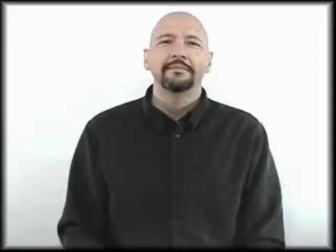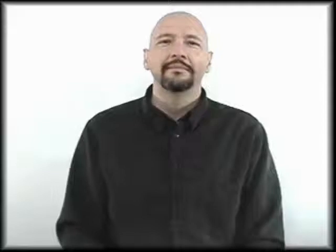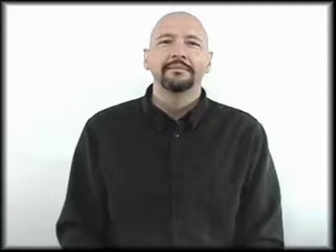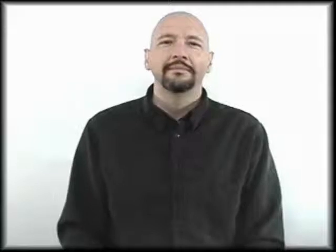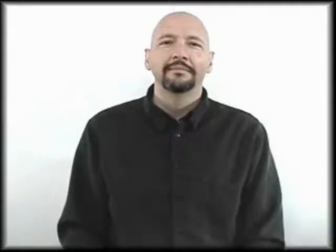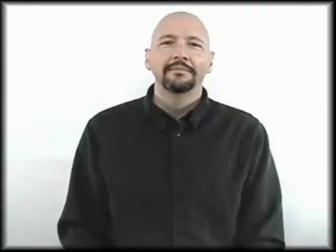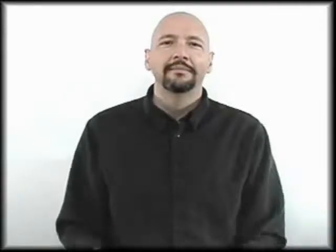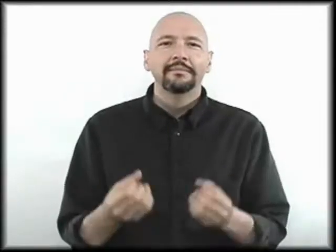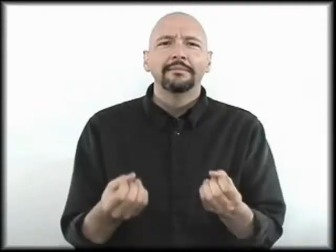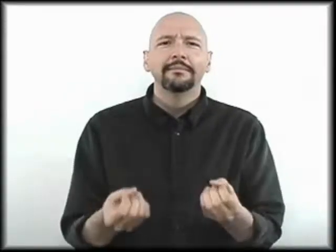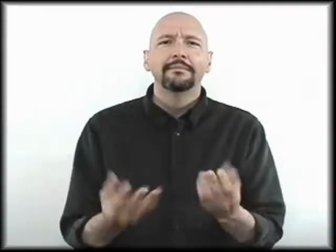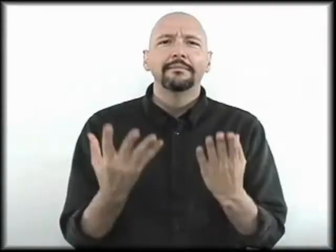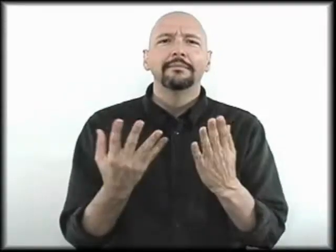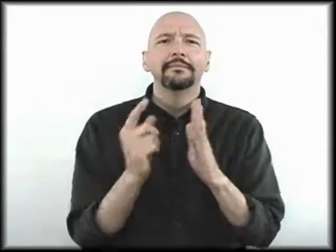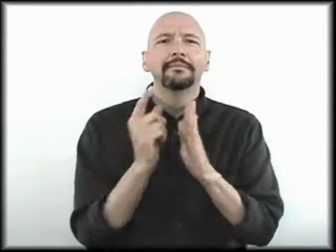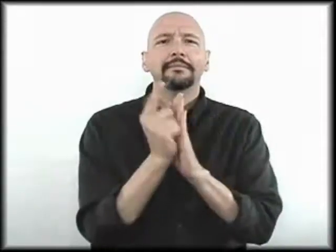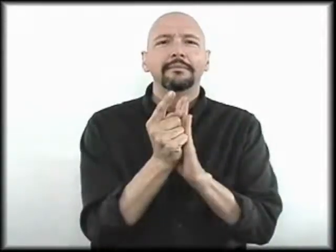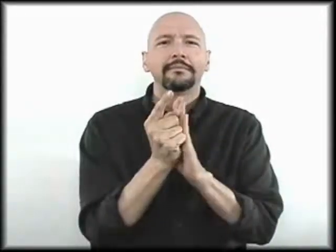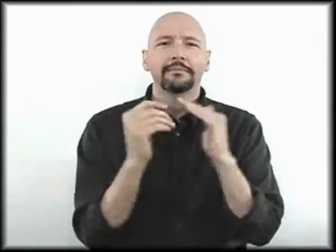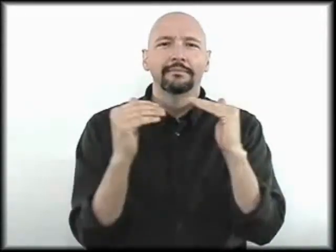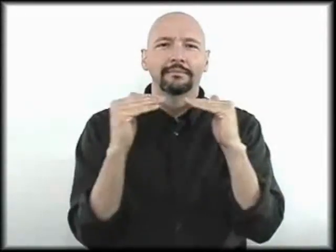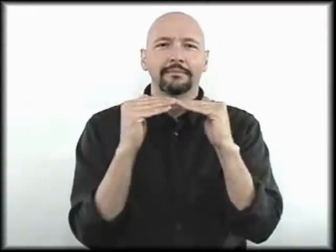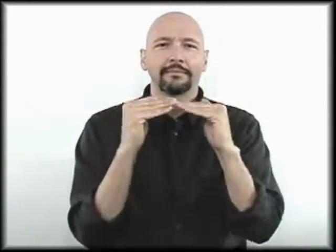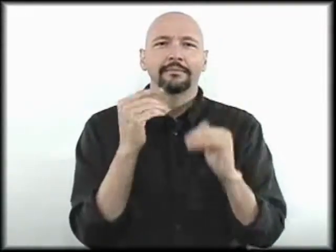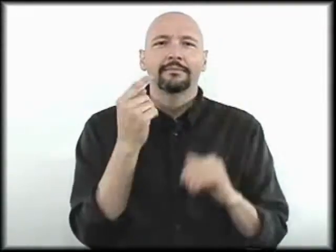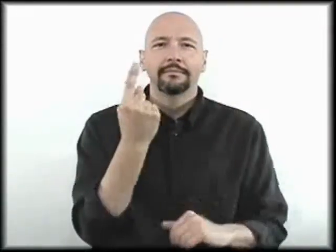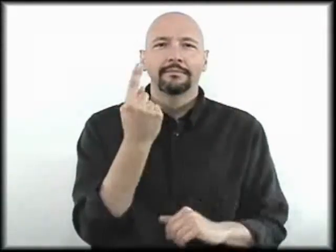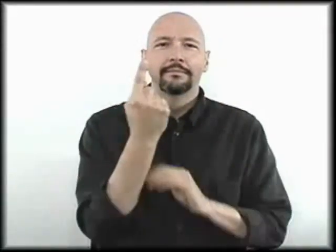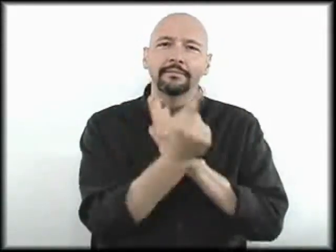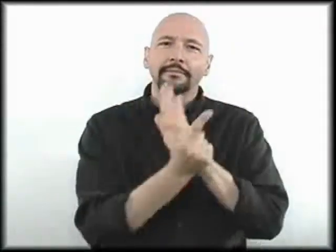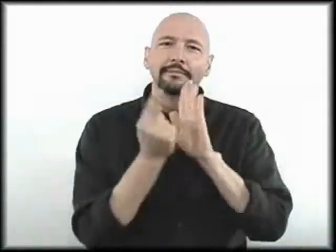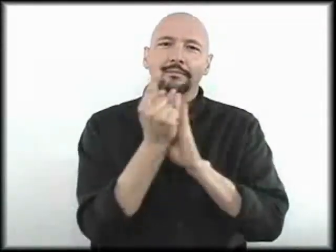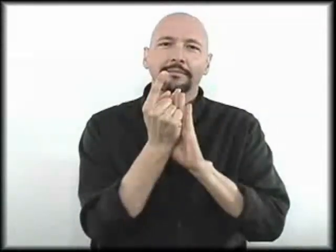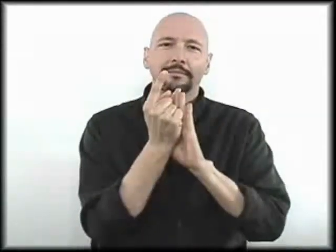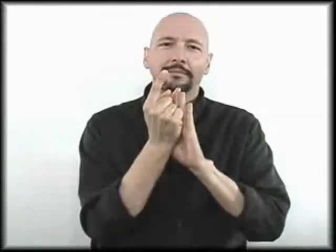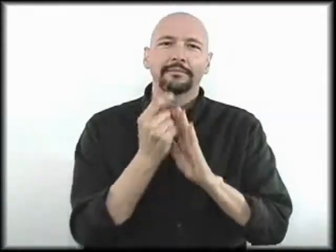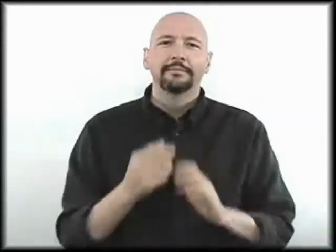HOW MANY MINUTES EQUAL ONE HOUR?